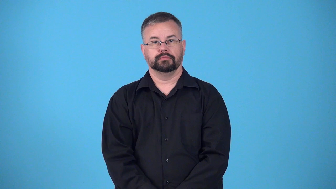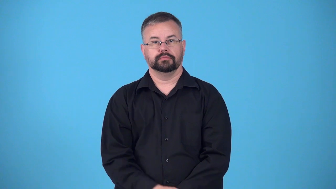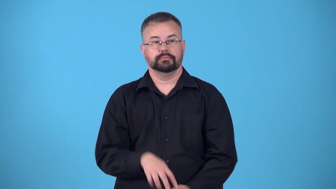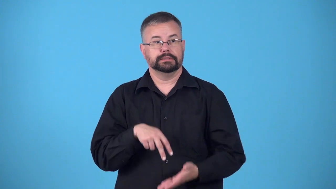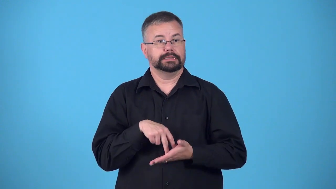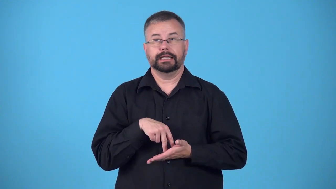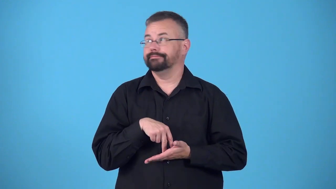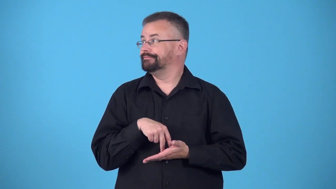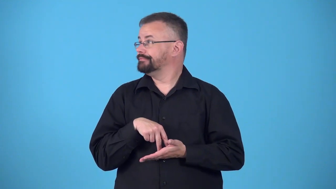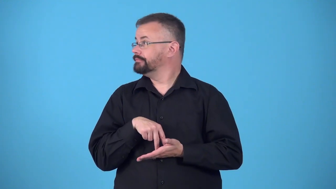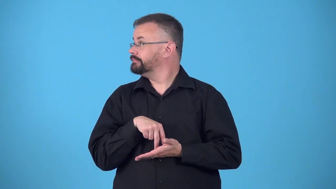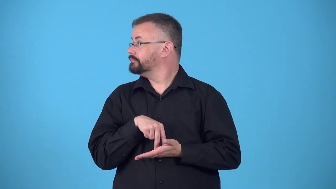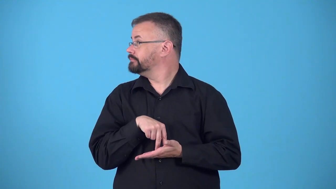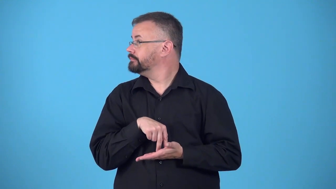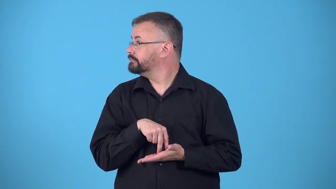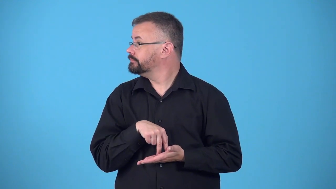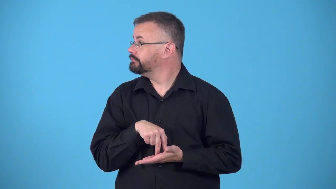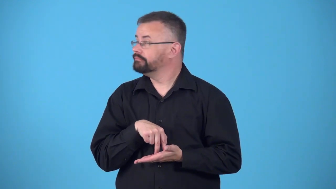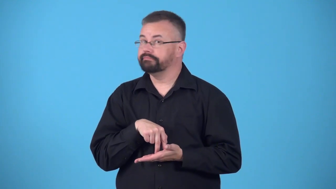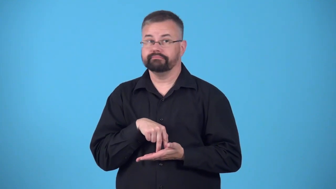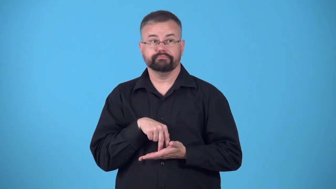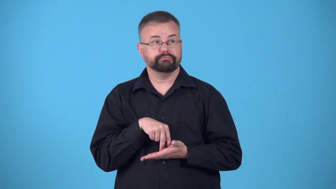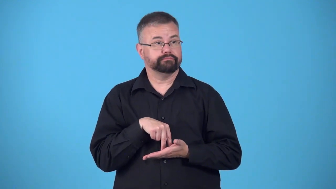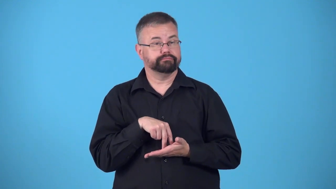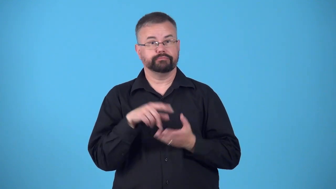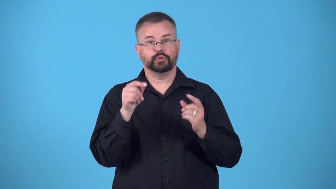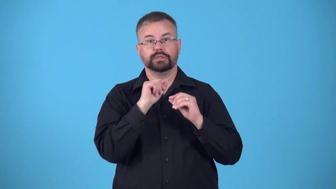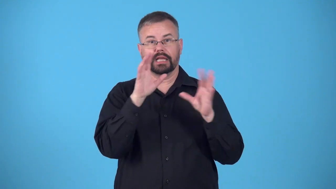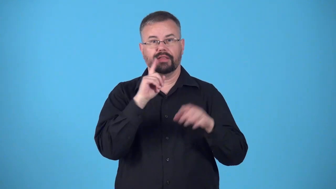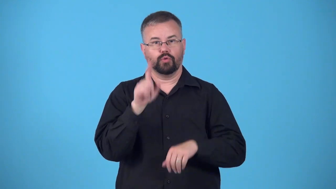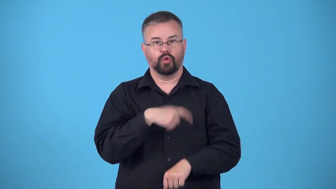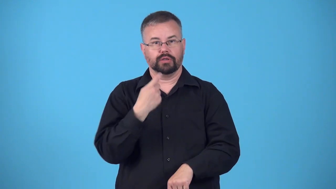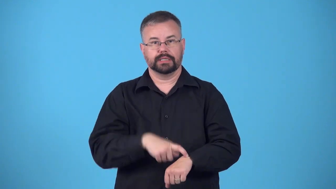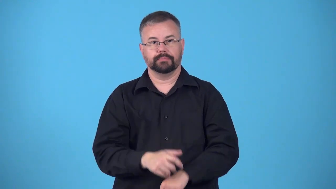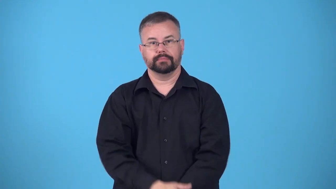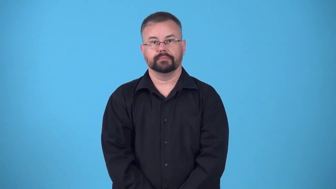stand around